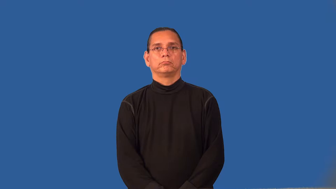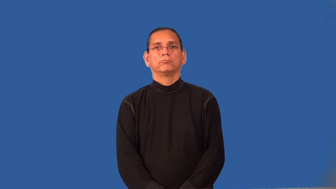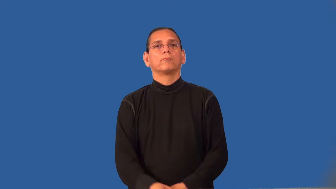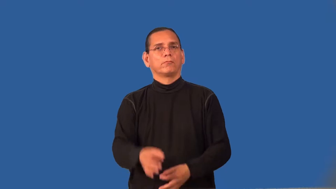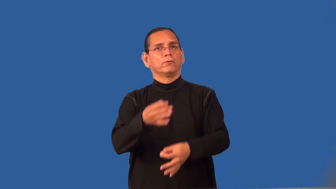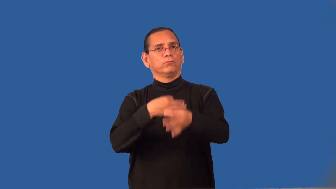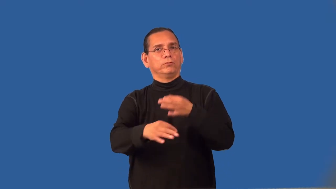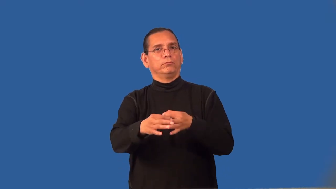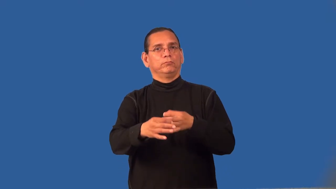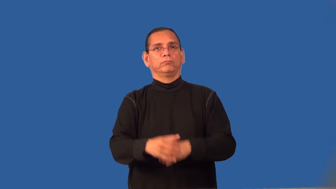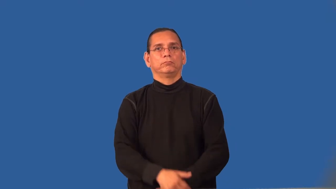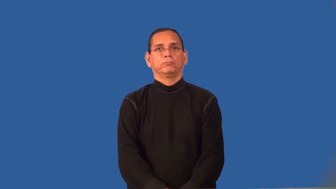supersede